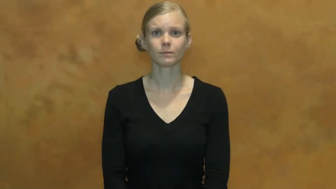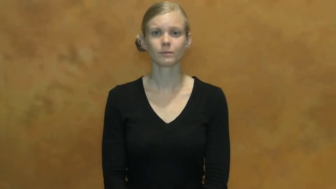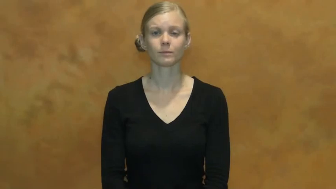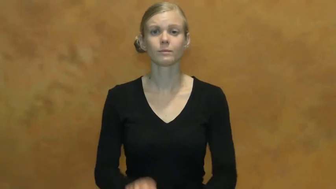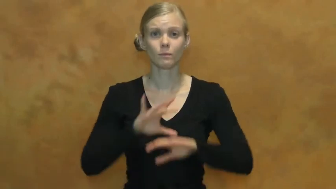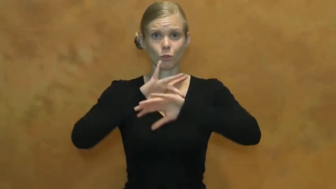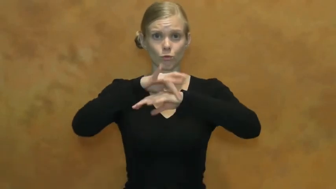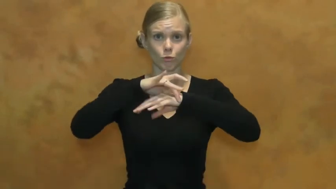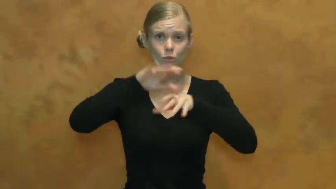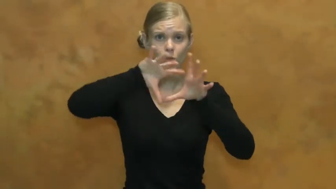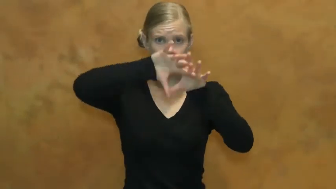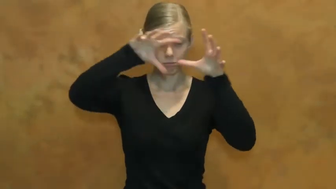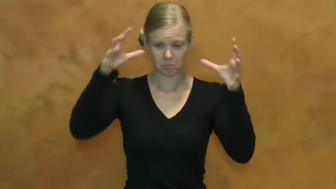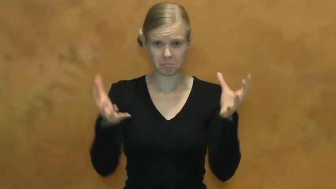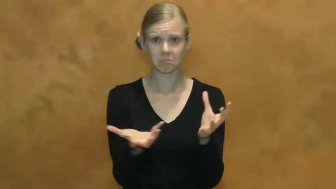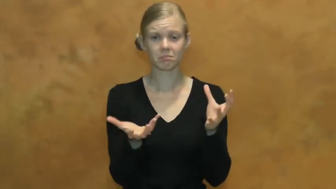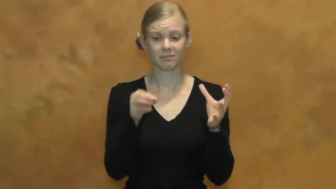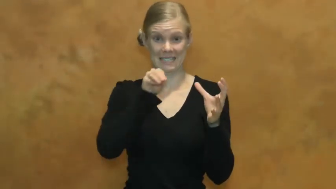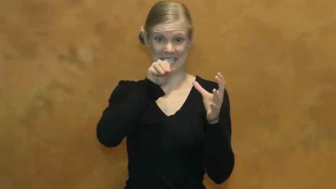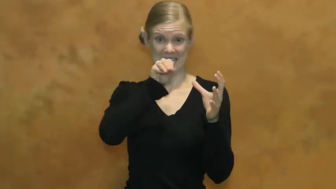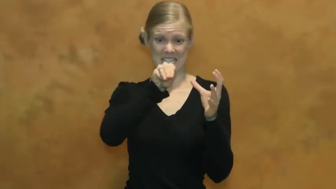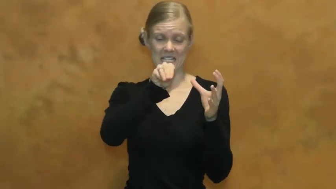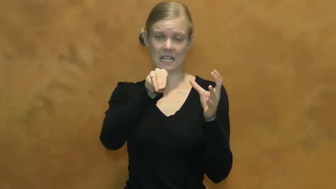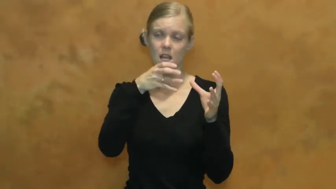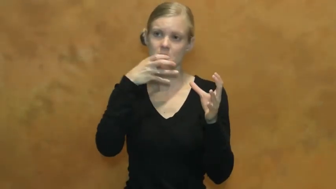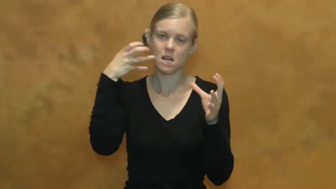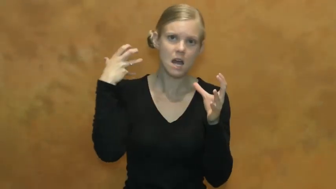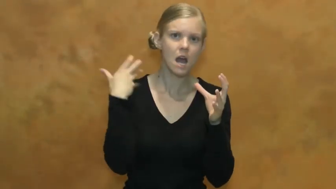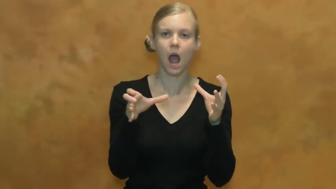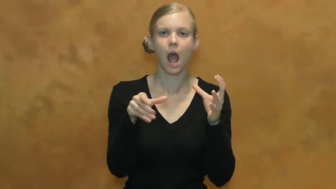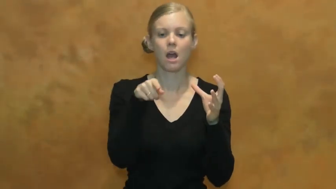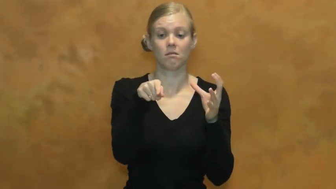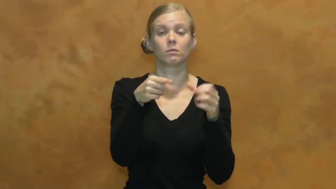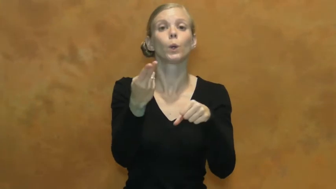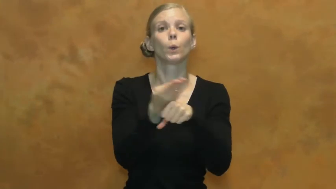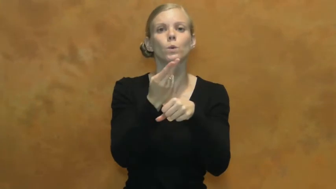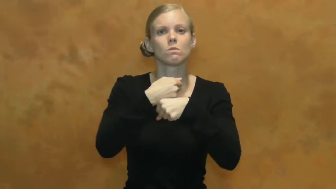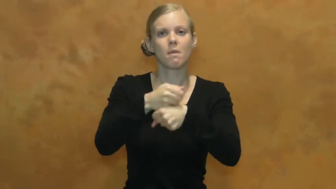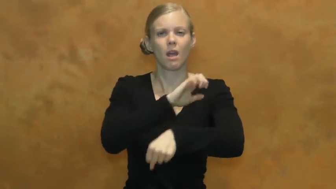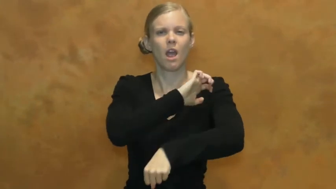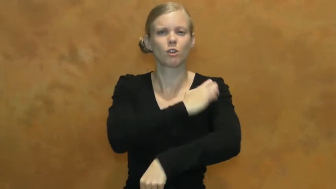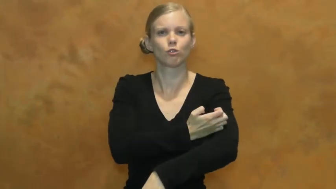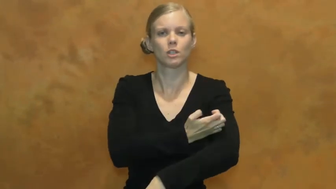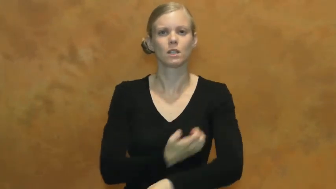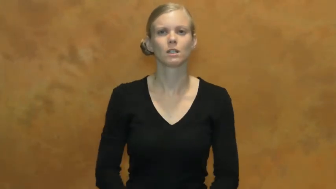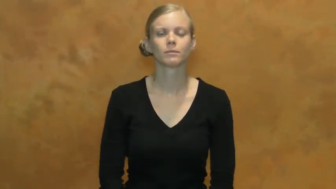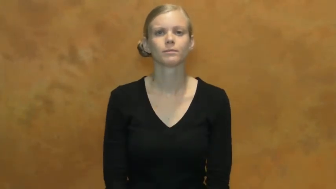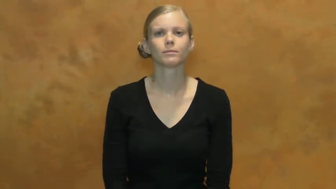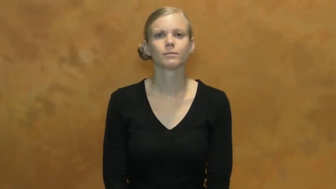geothermal energy